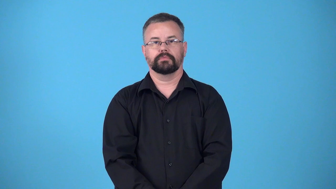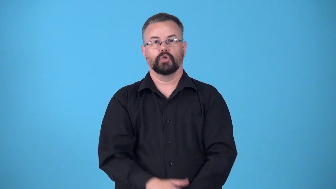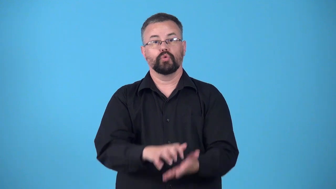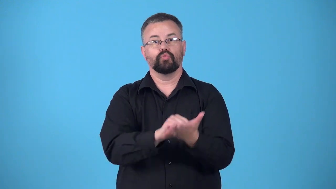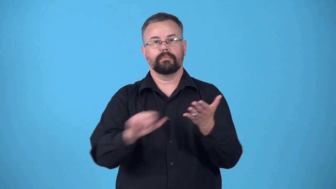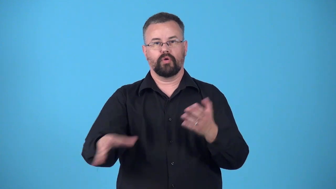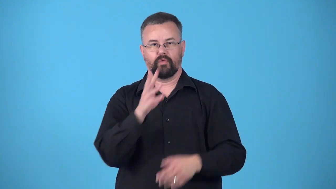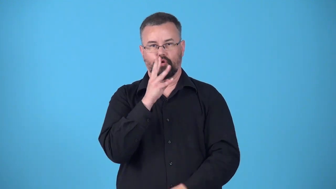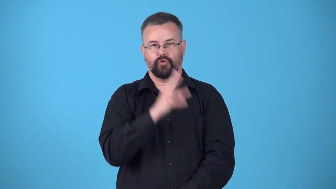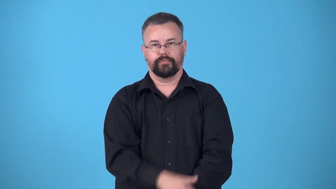desiccate